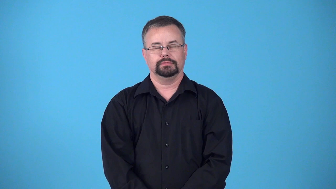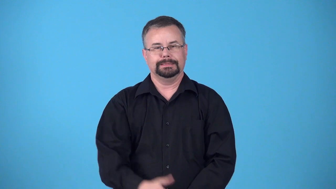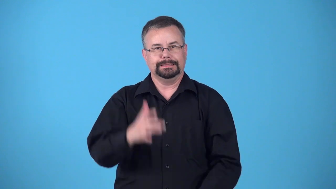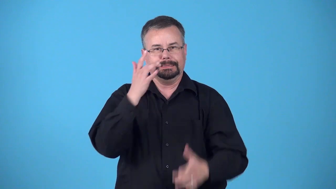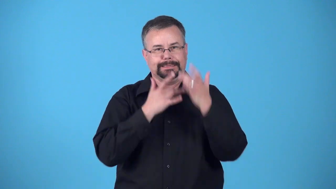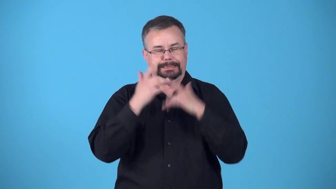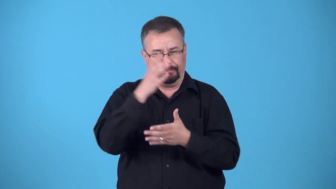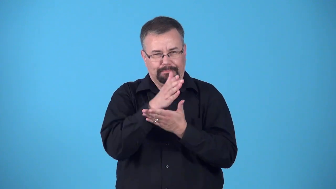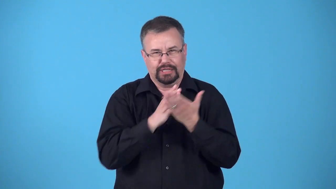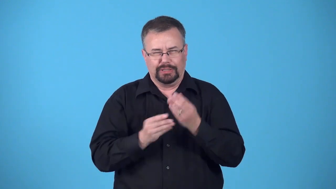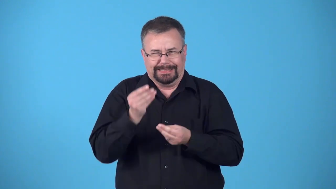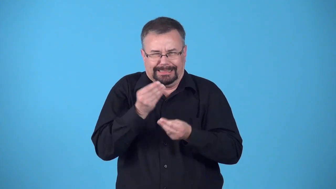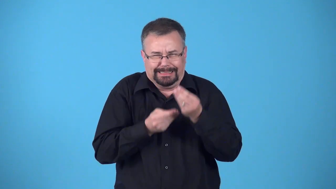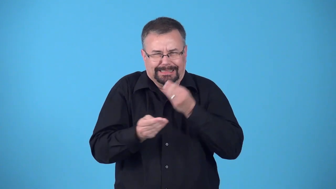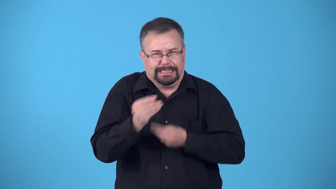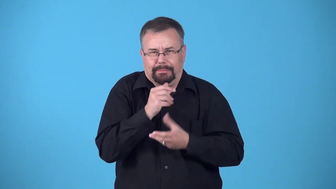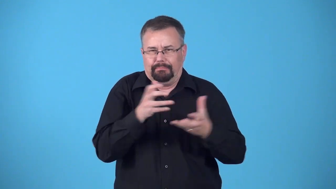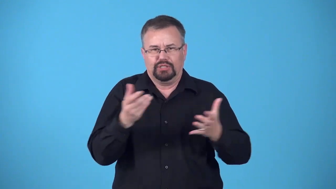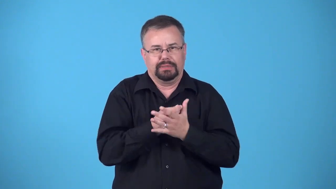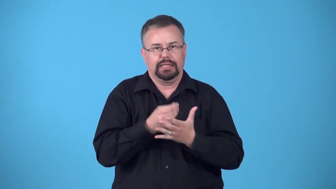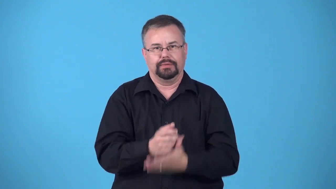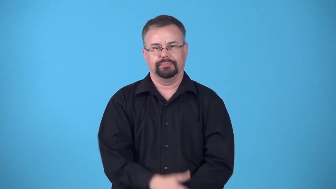on a shoestring